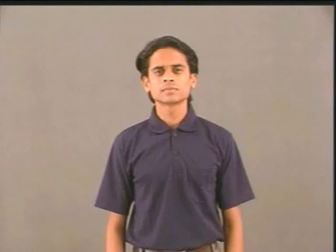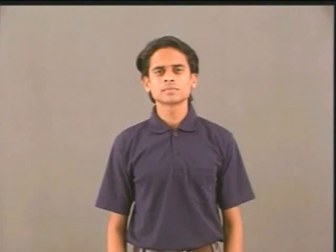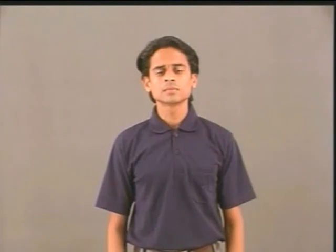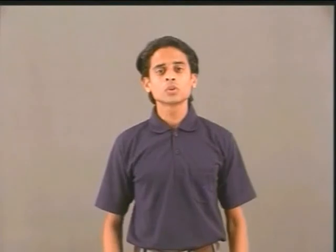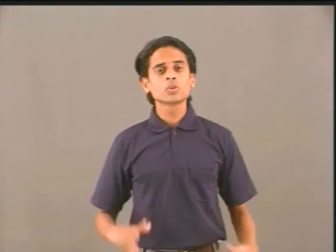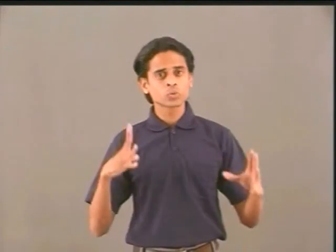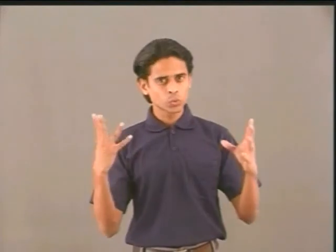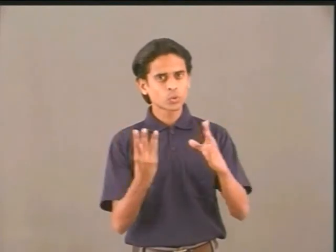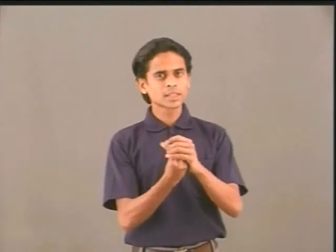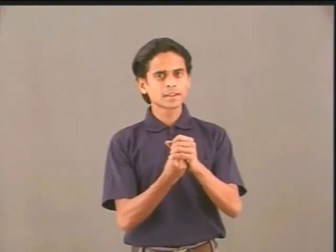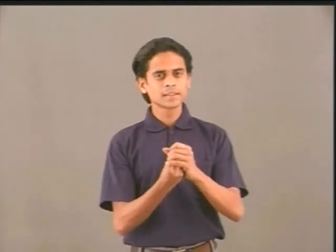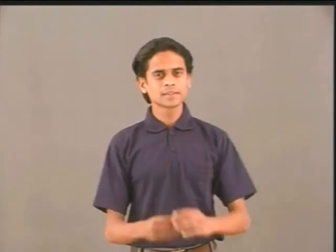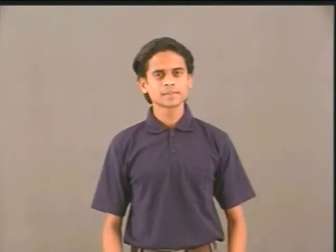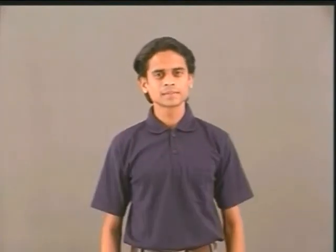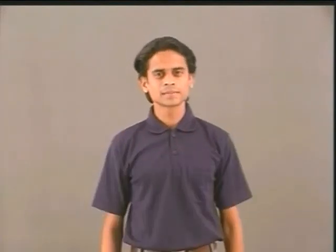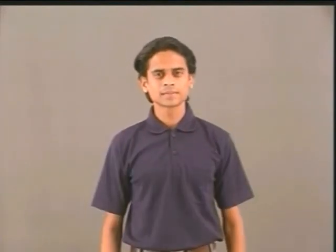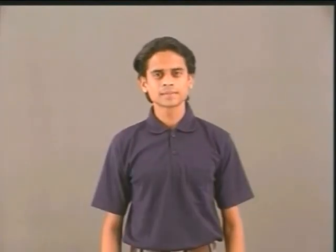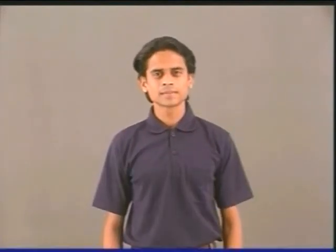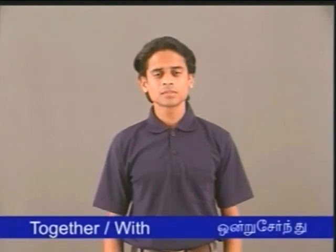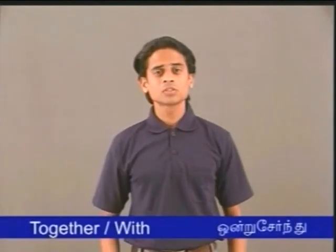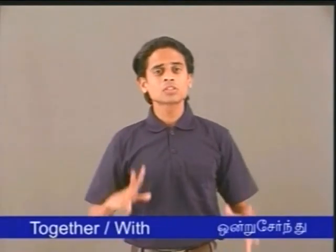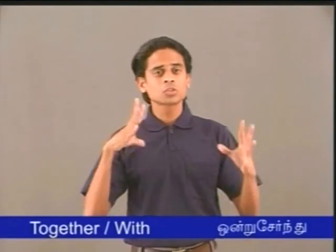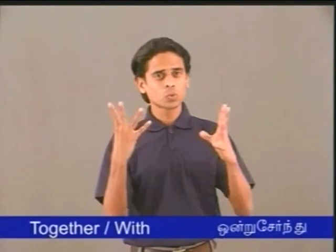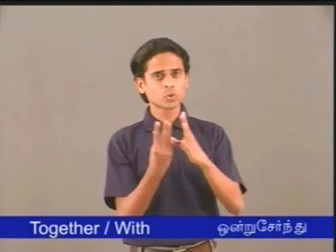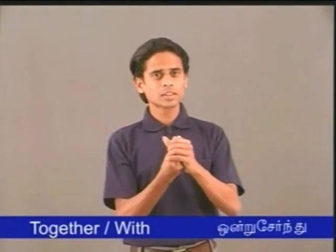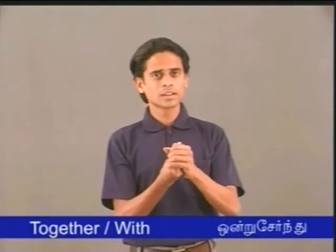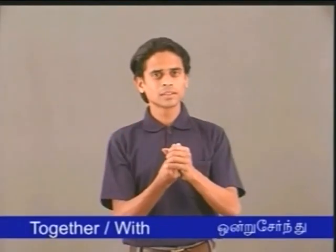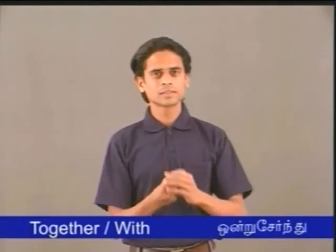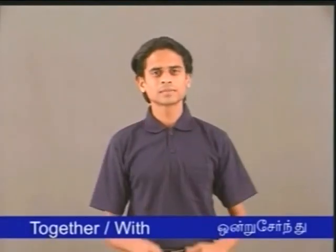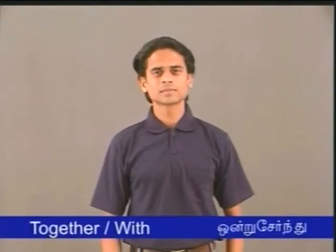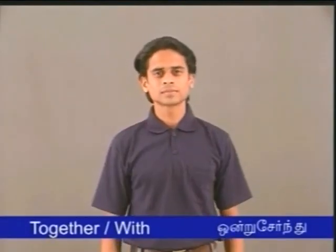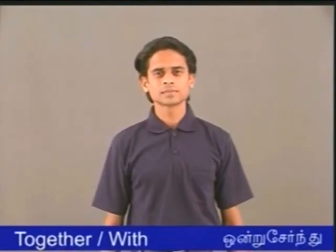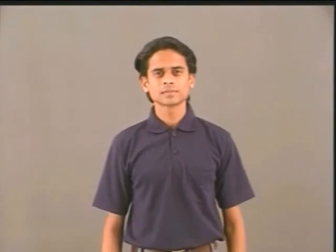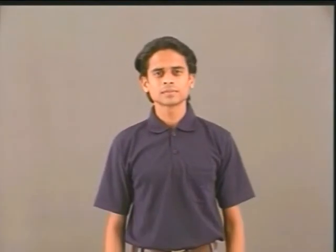with